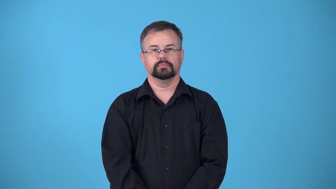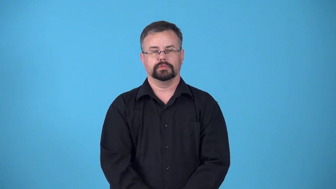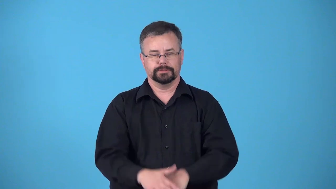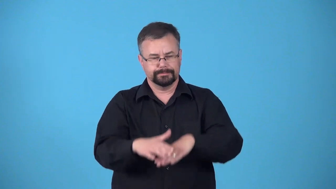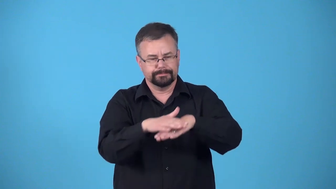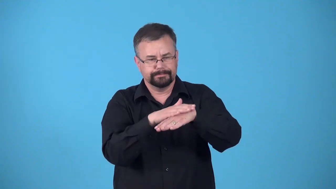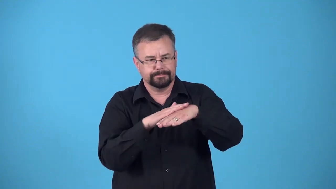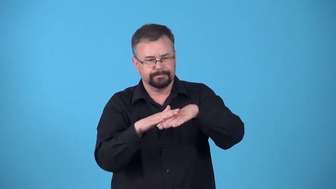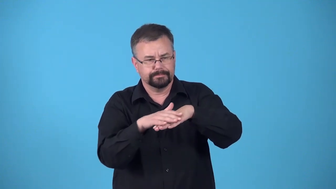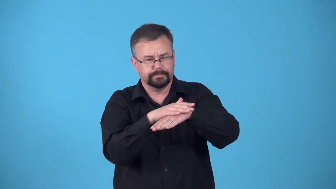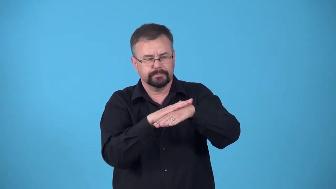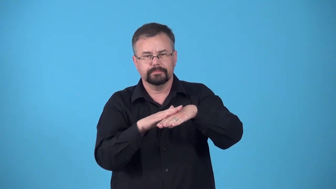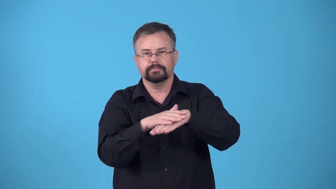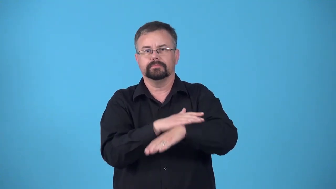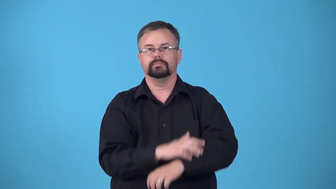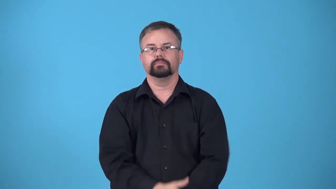caress